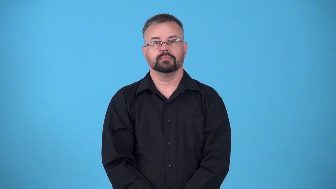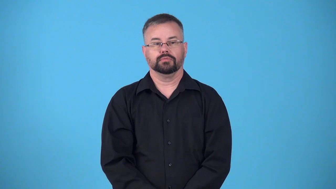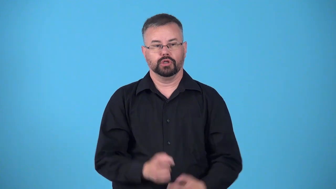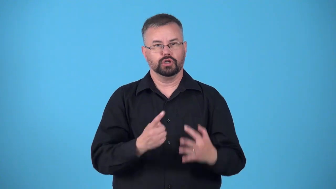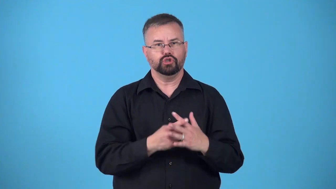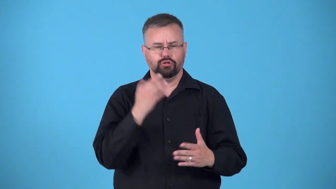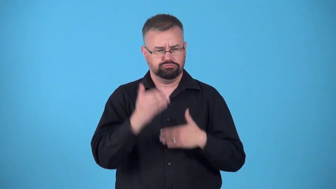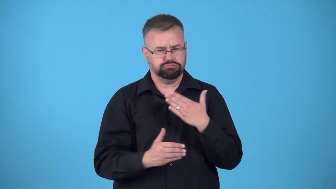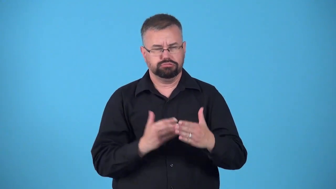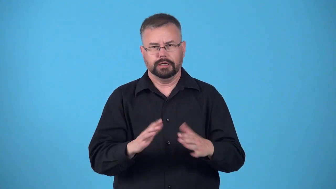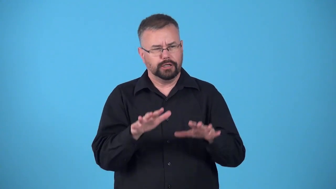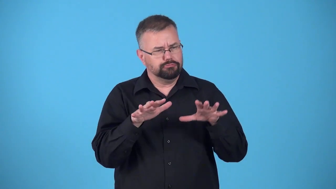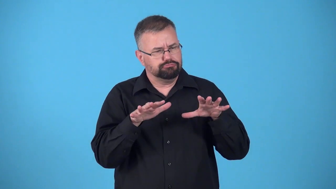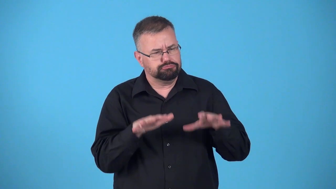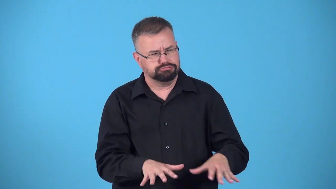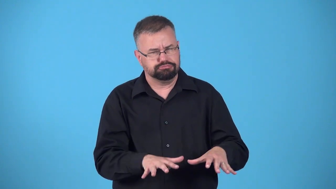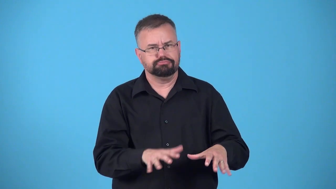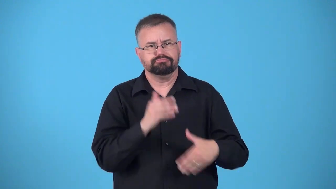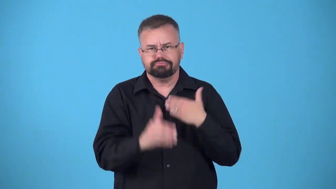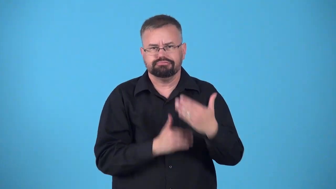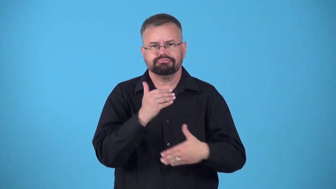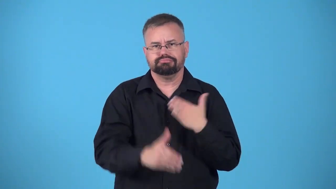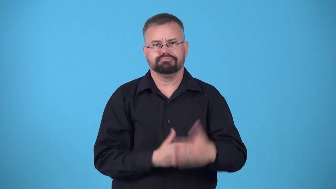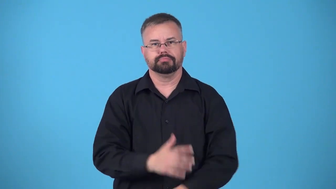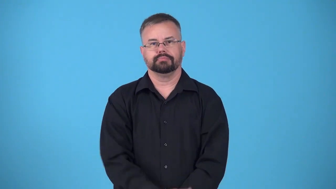settle down